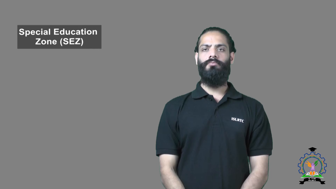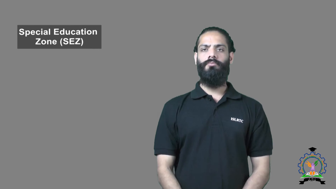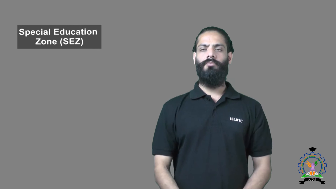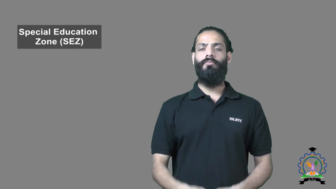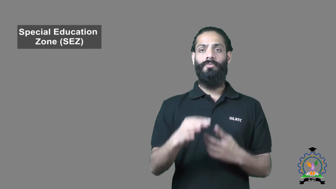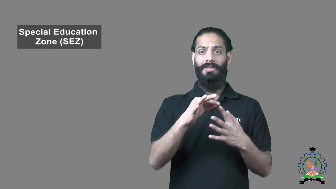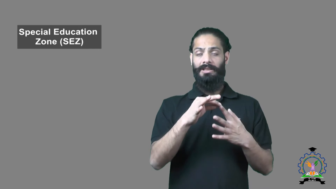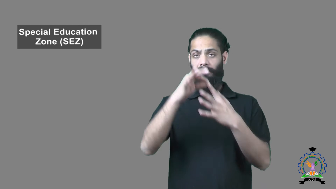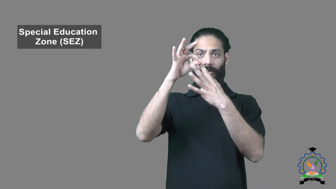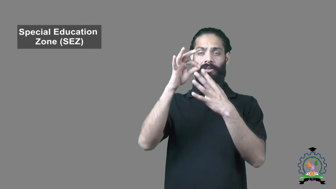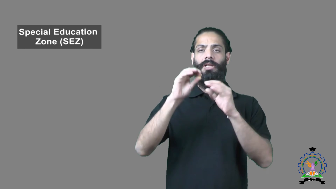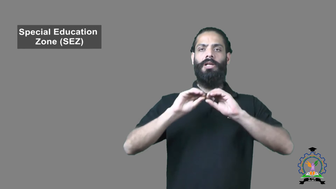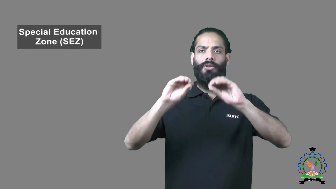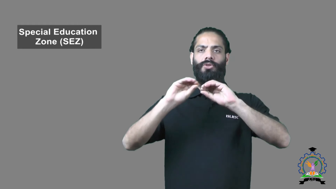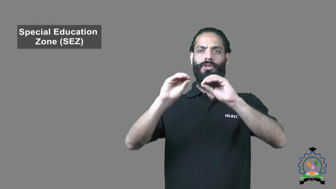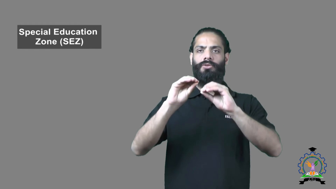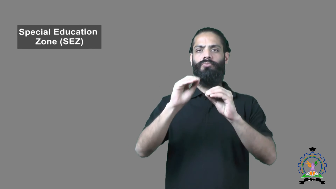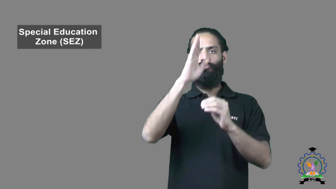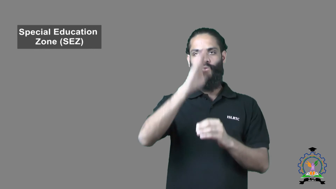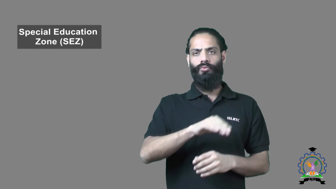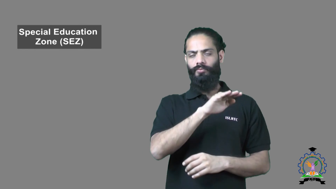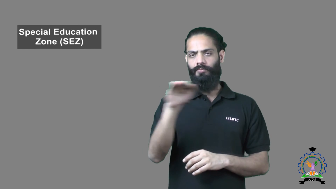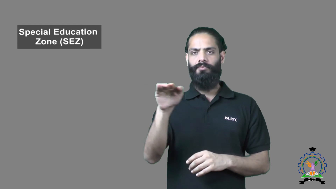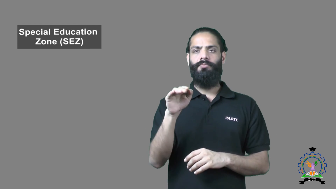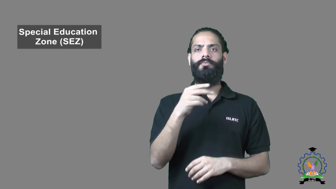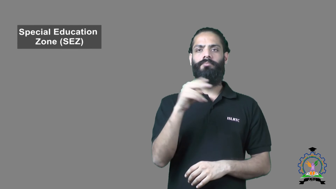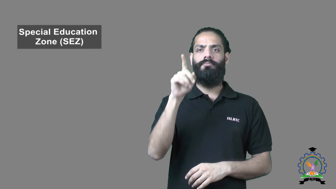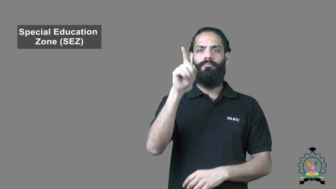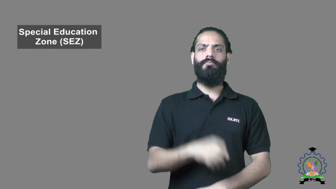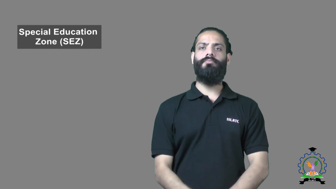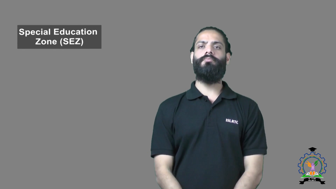Special Education Zone SEZ